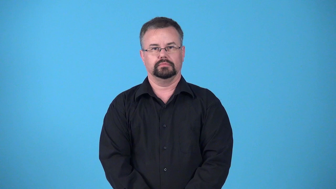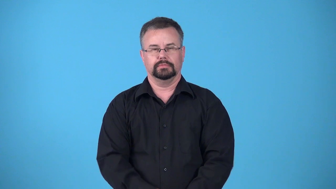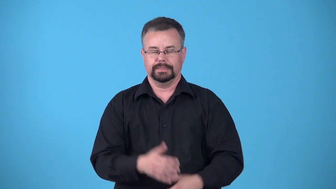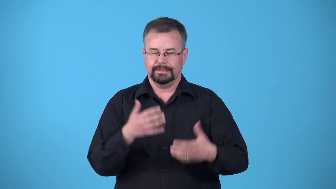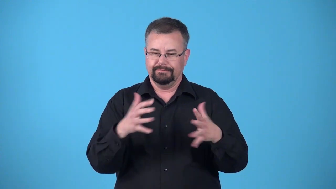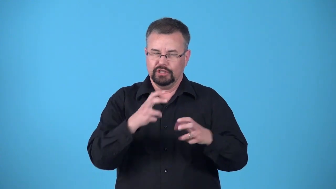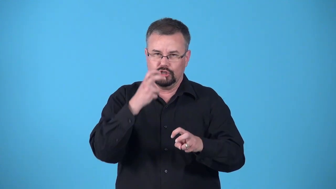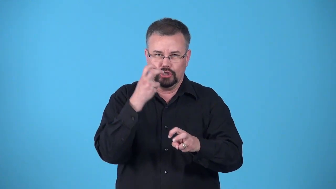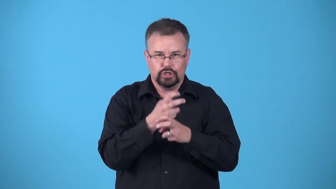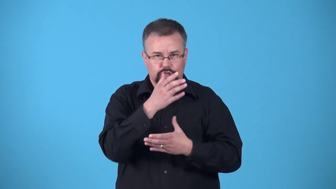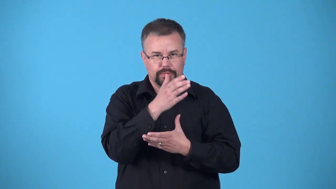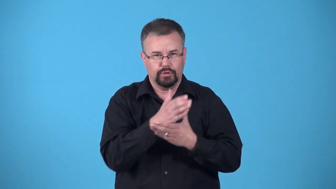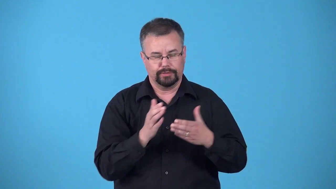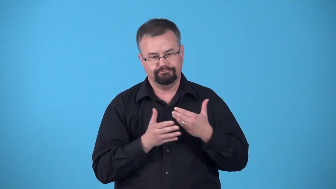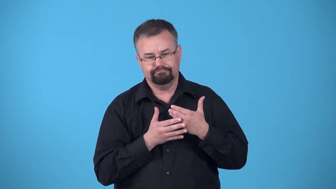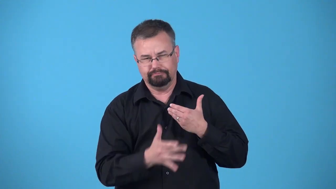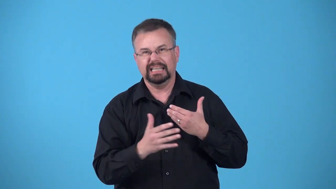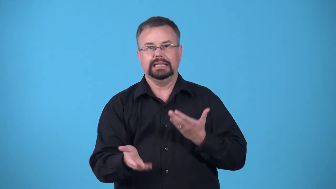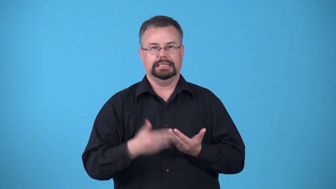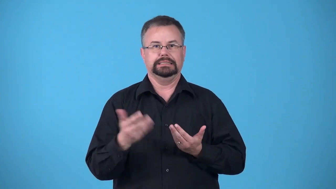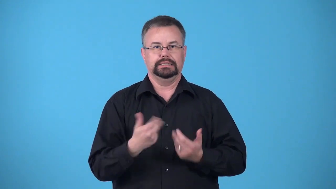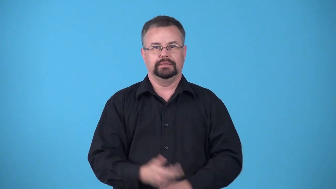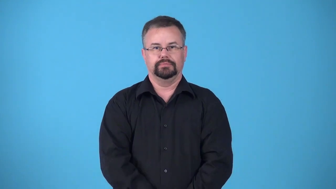the rest is gravy